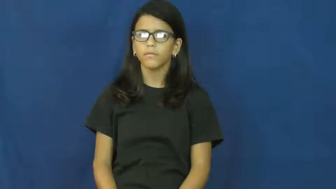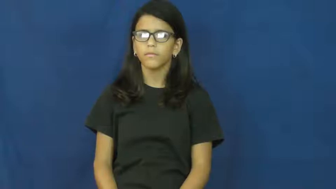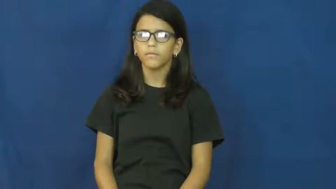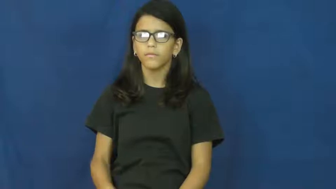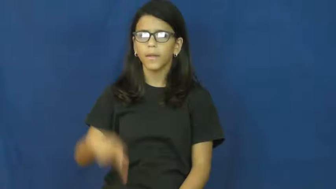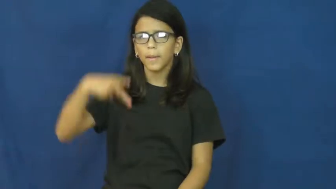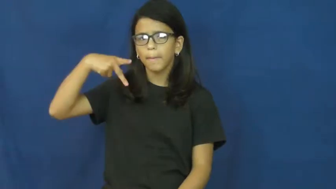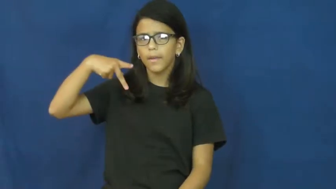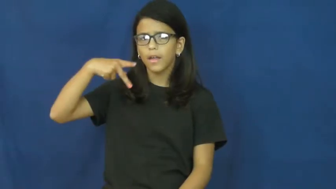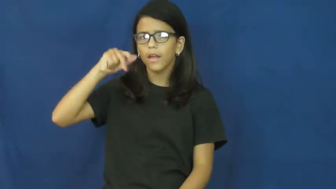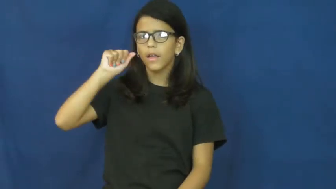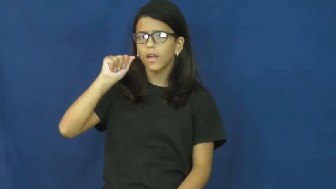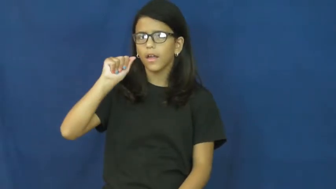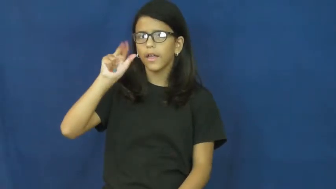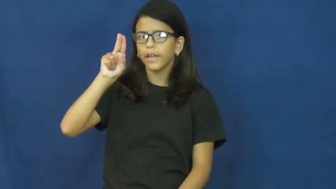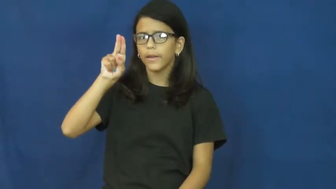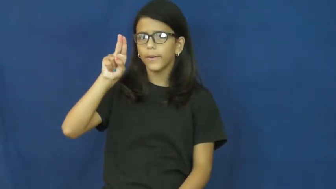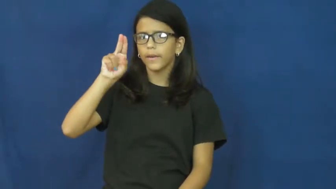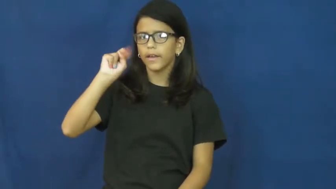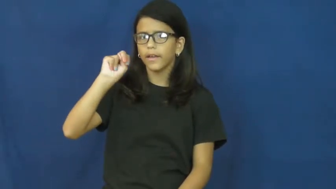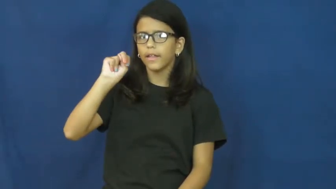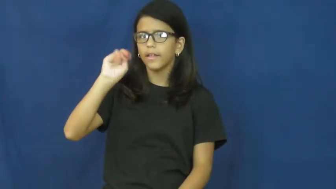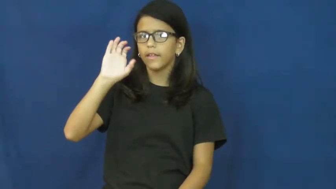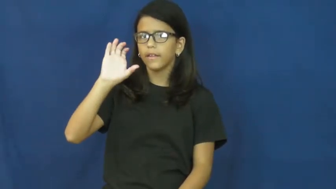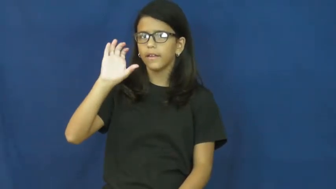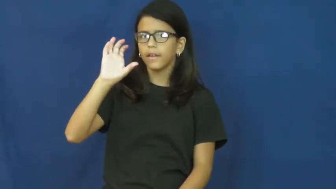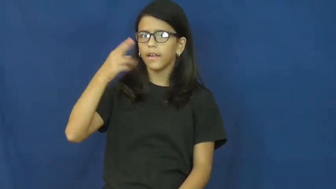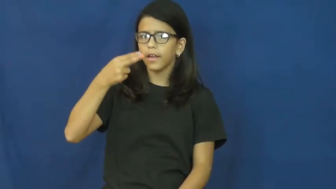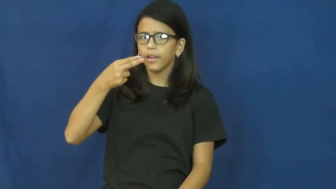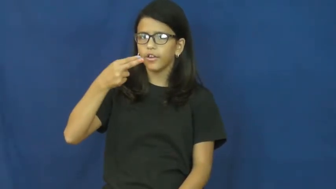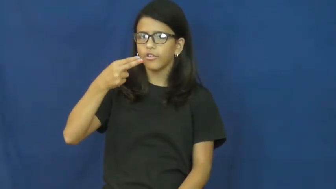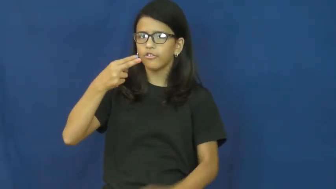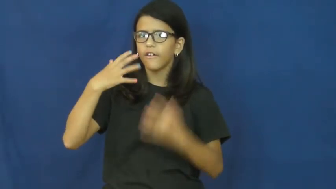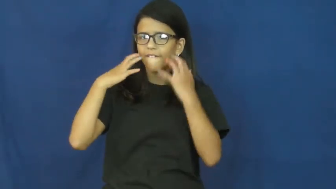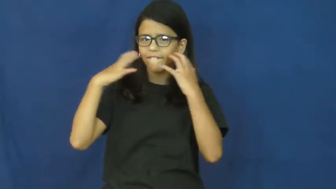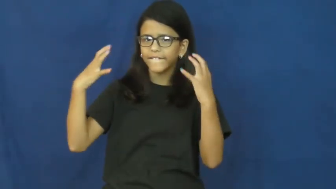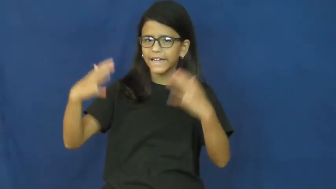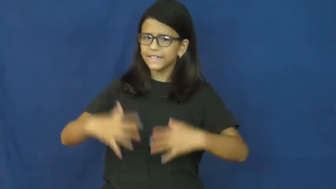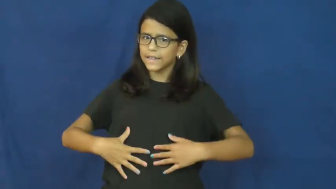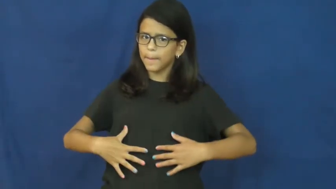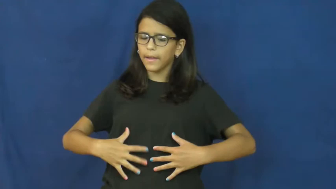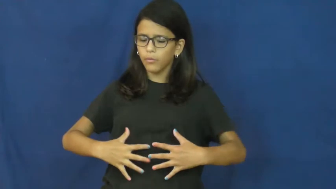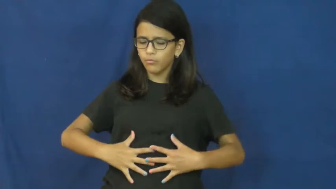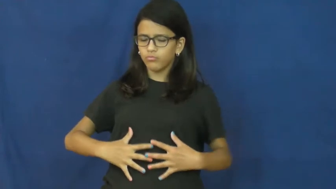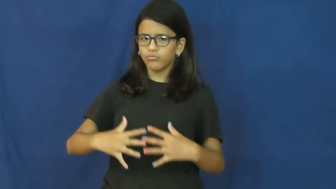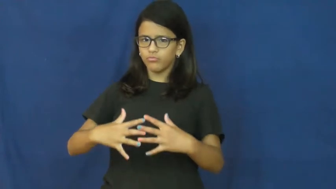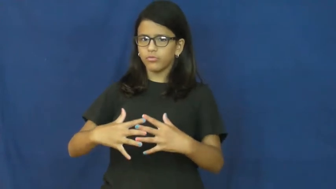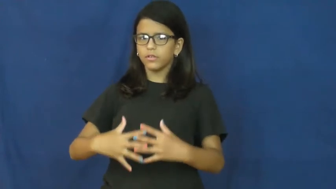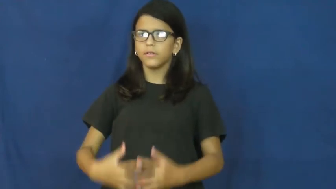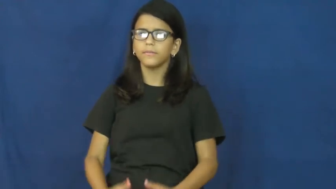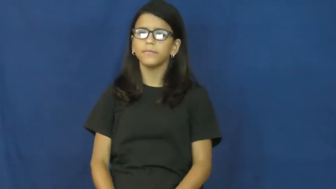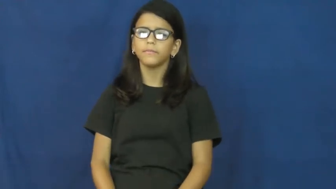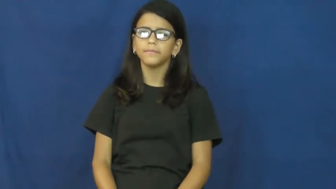paunch